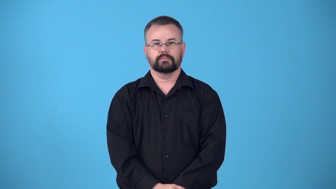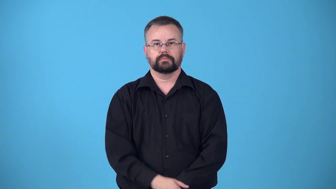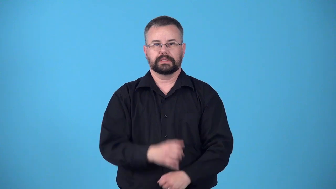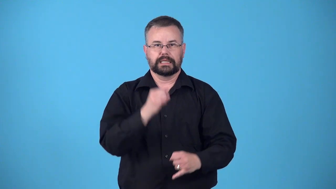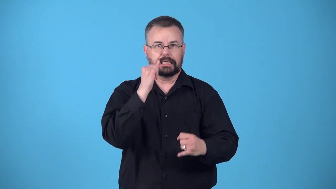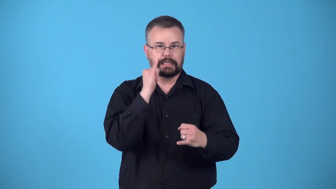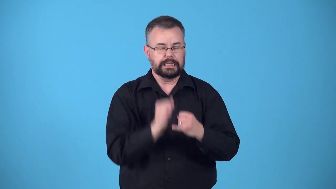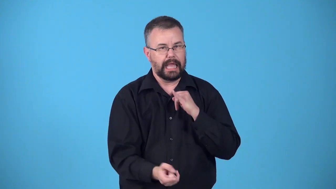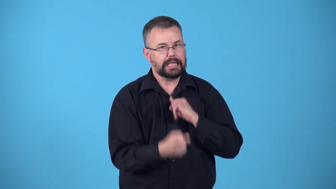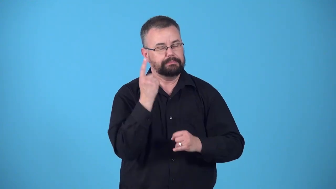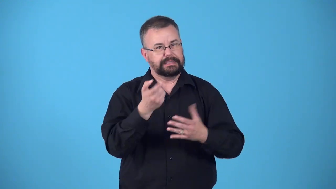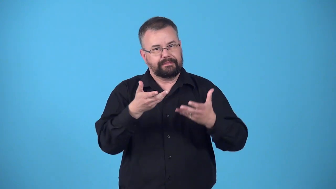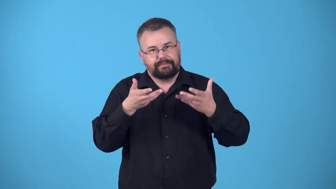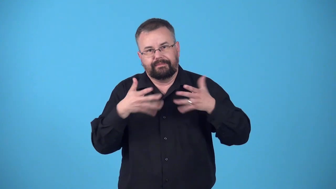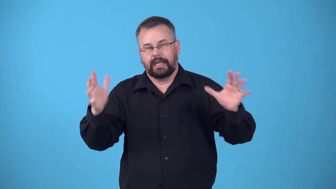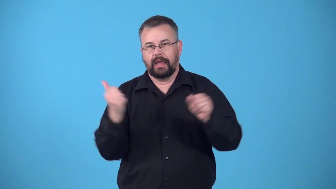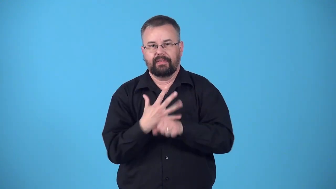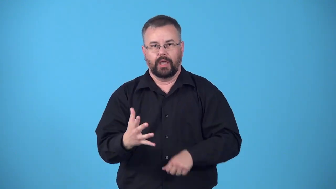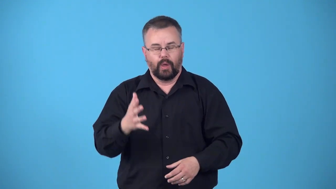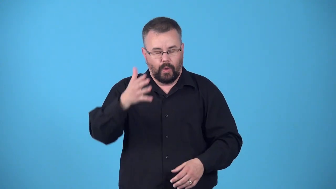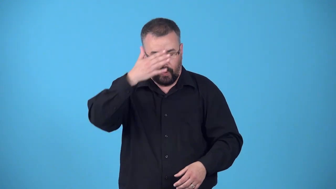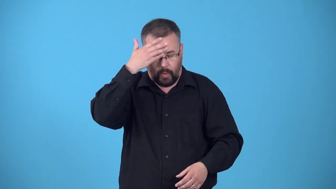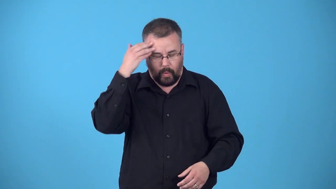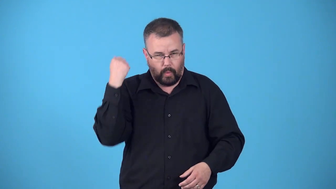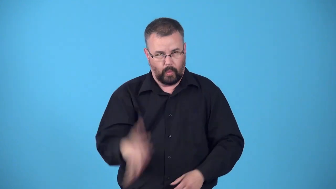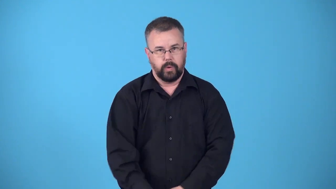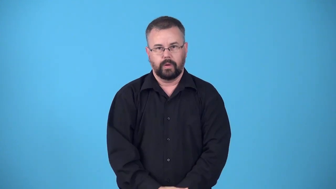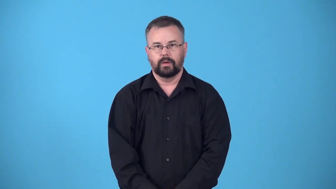cut it fine